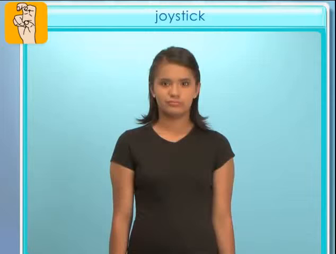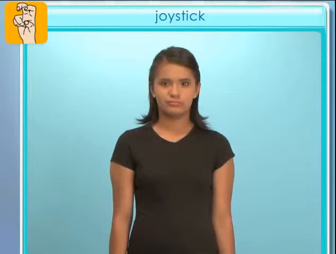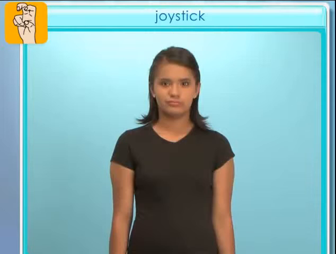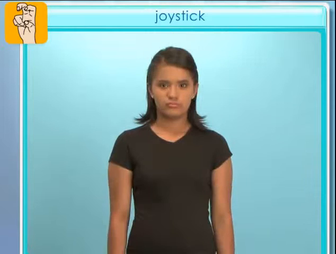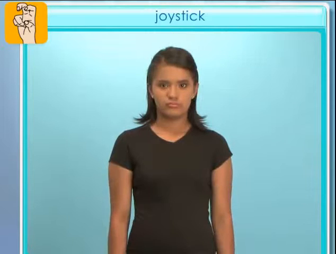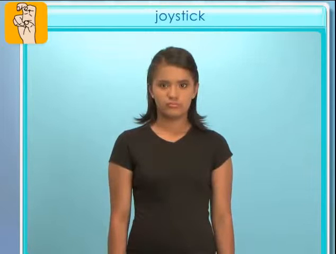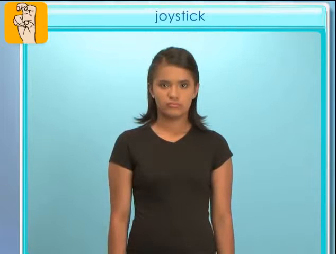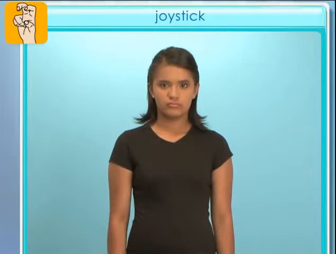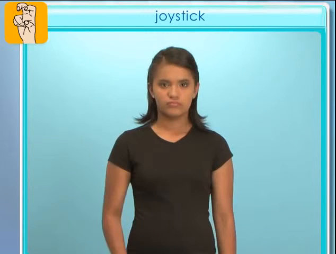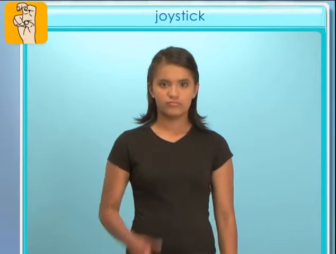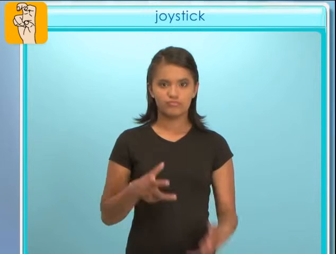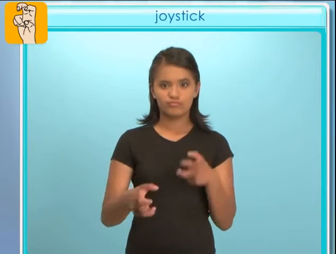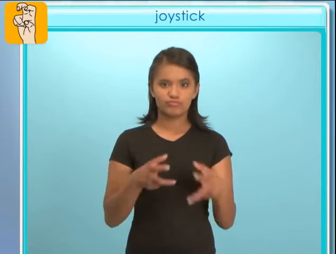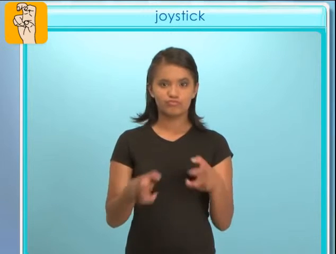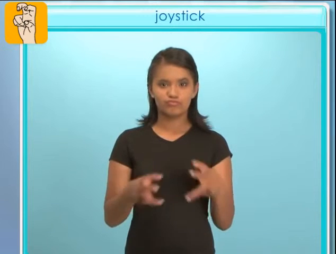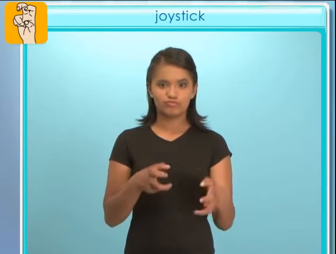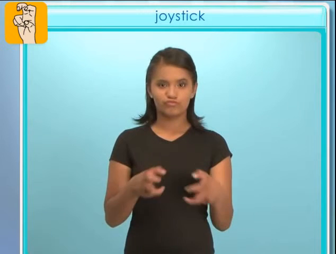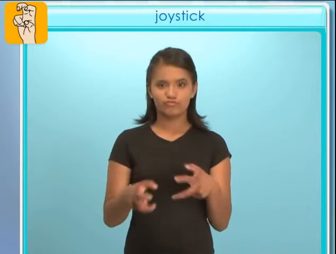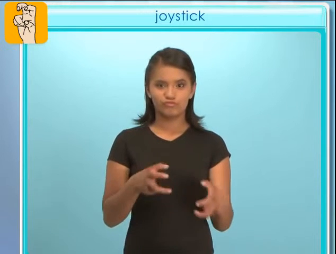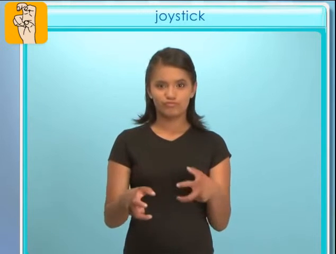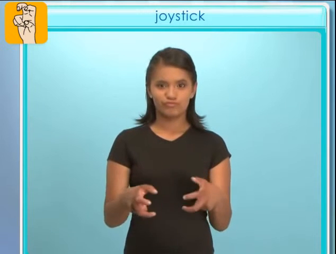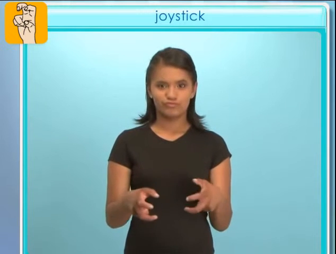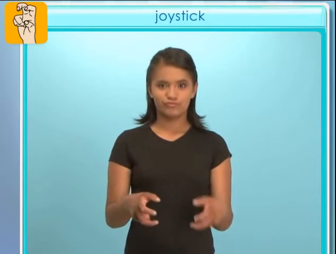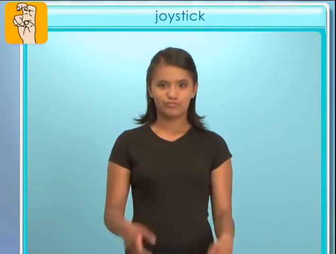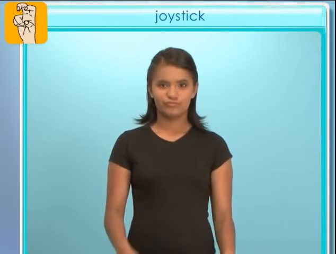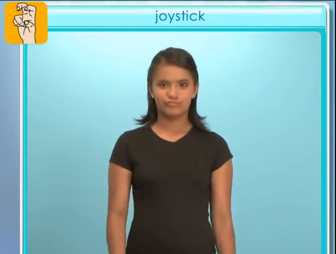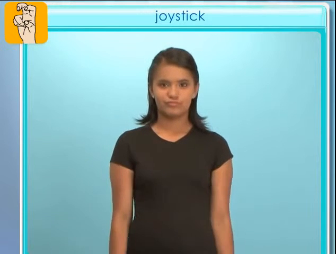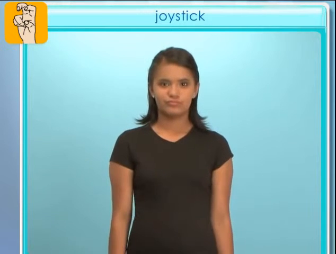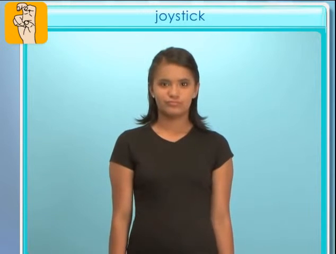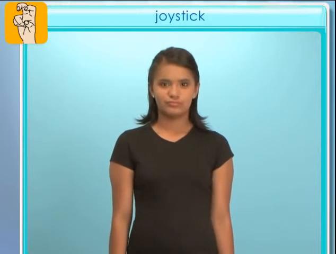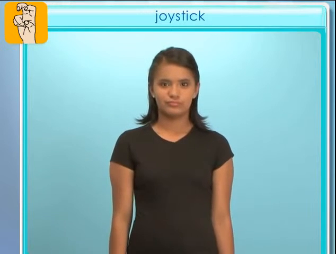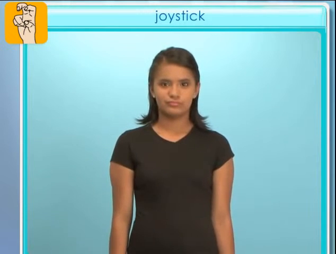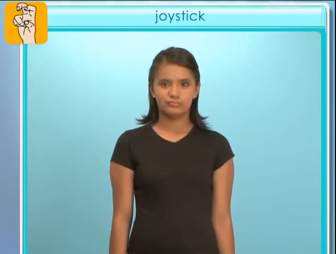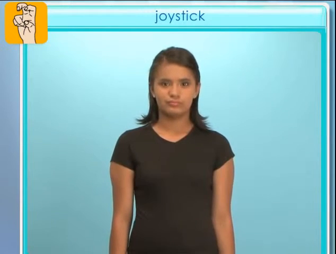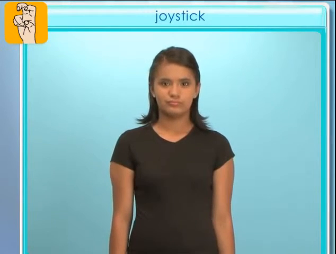JOYSTICK